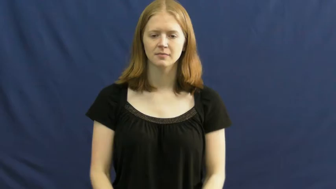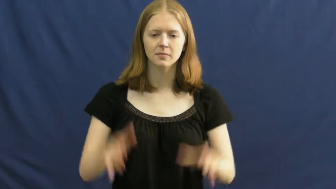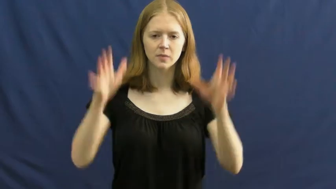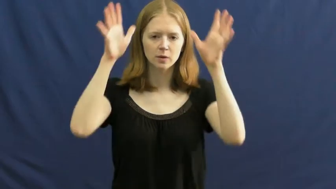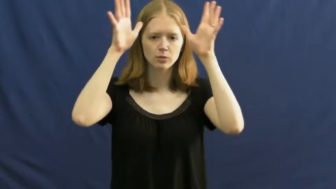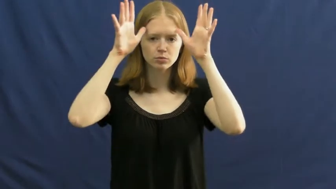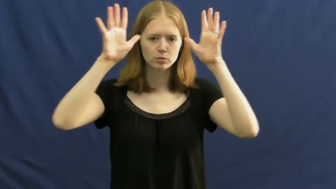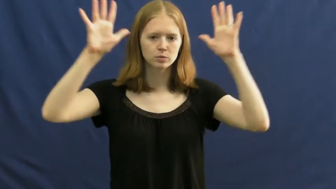caribou